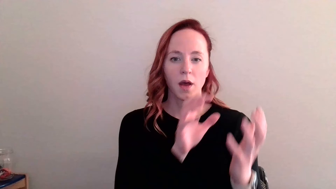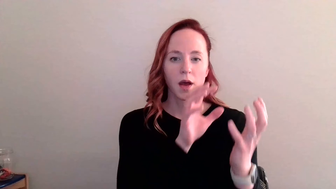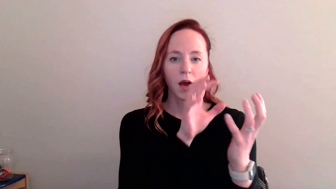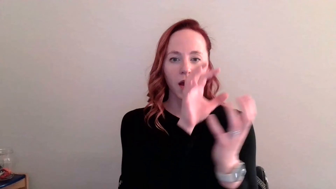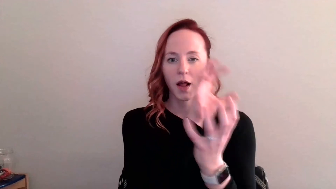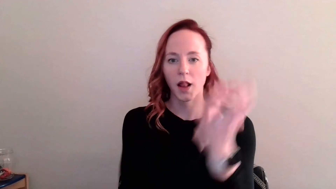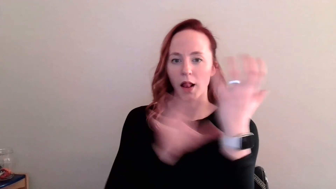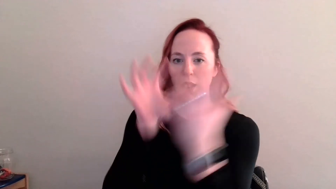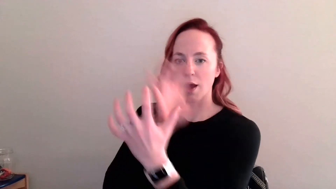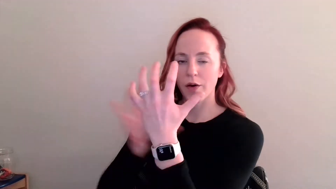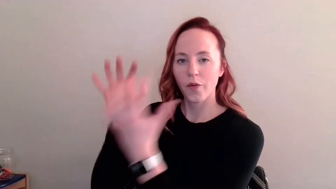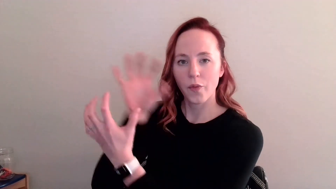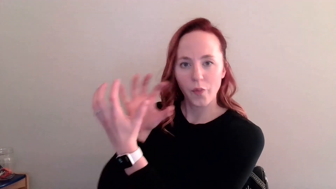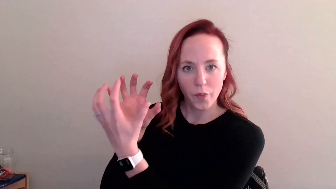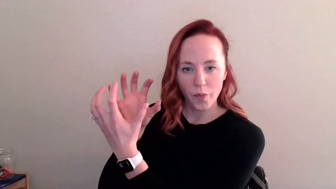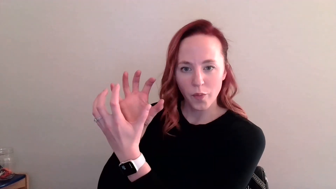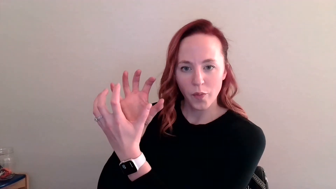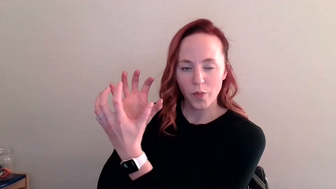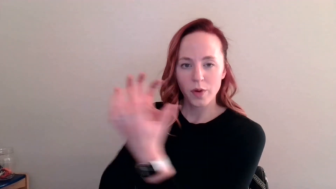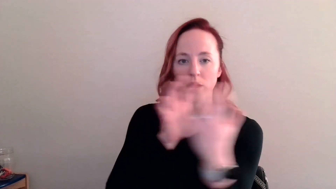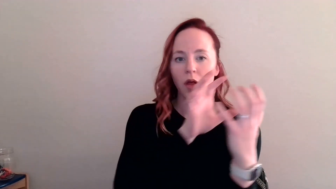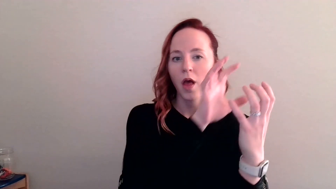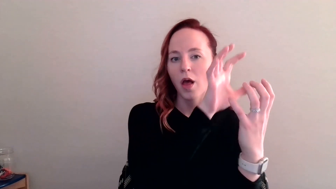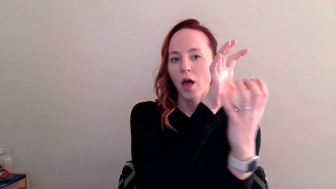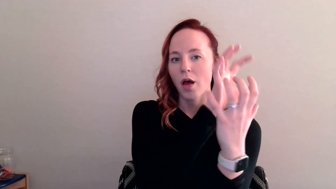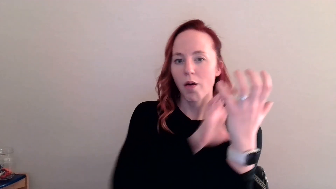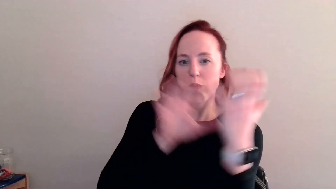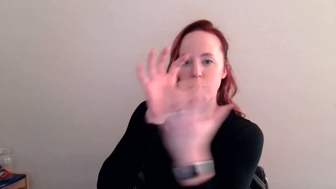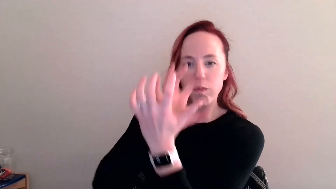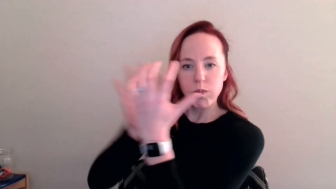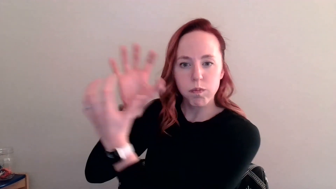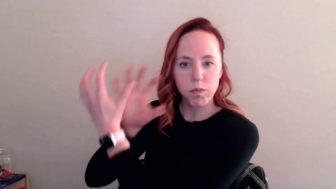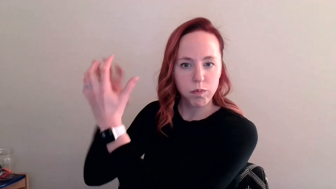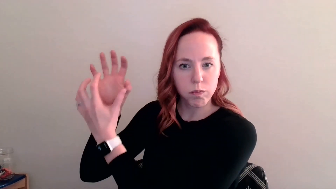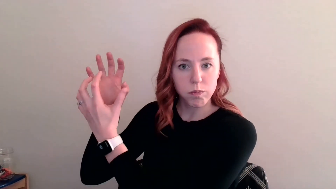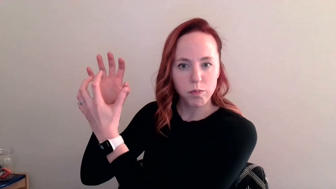cloud